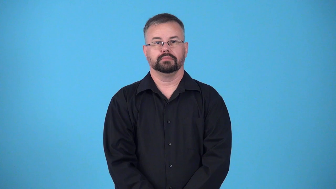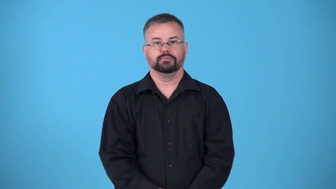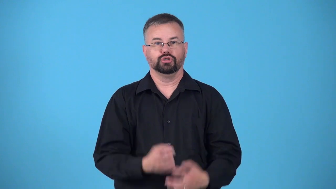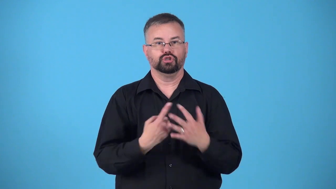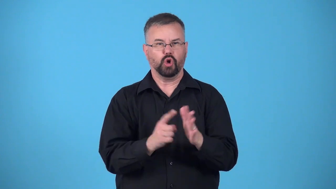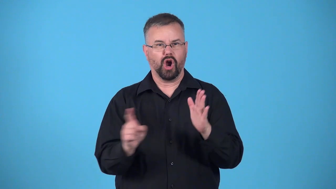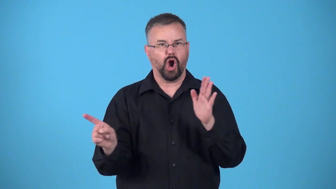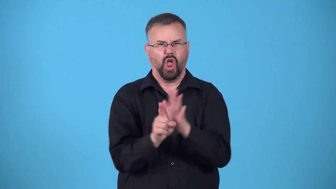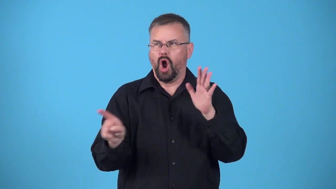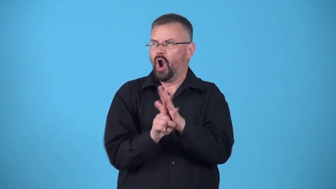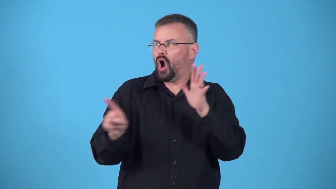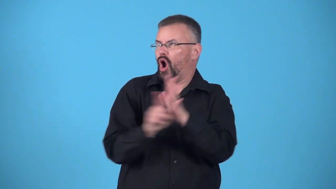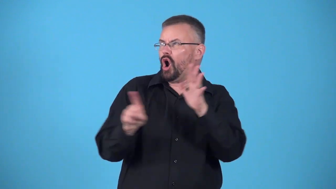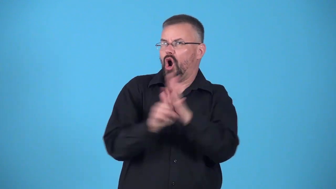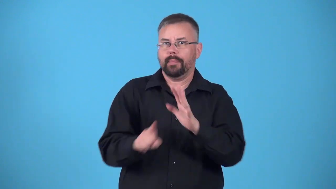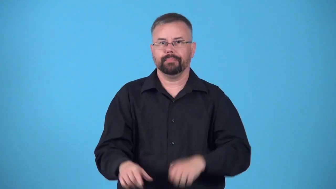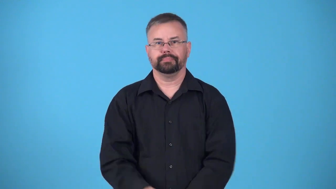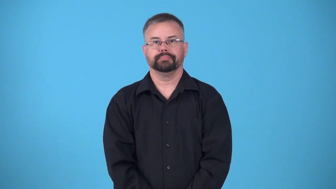set off an alarm